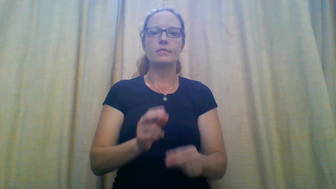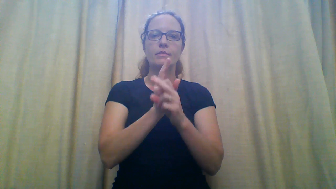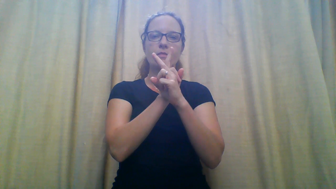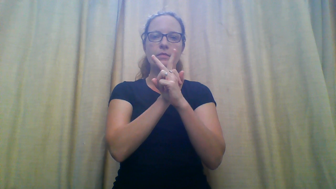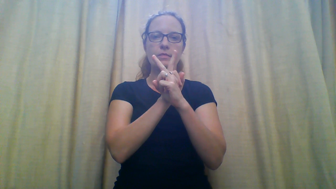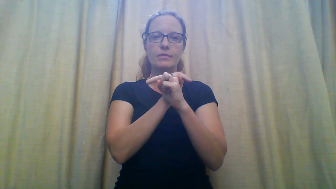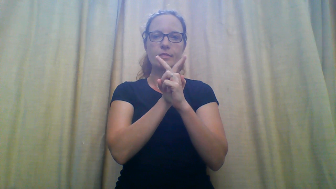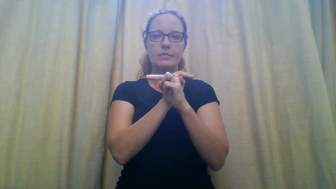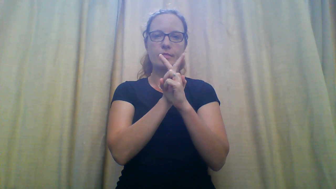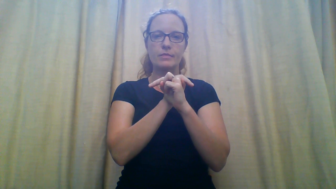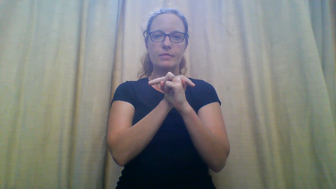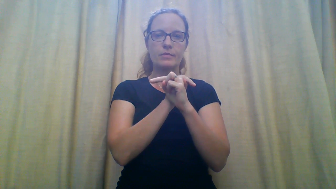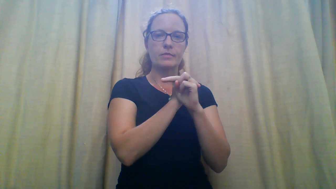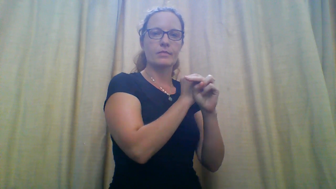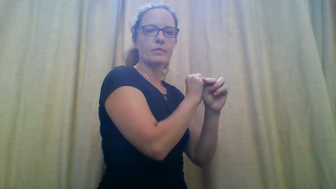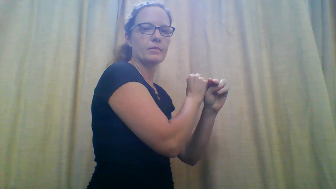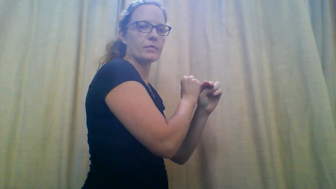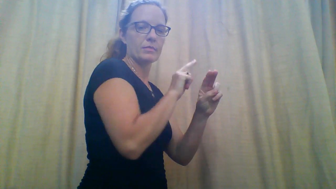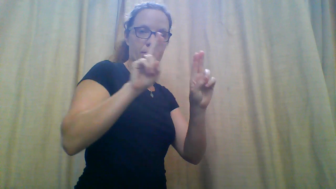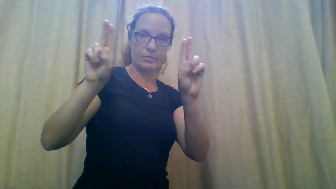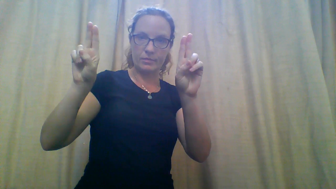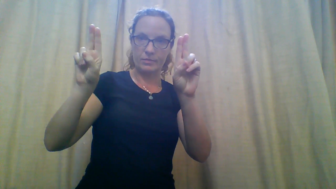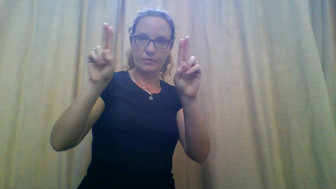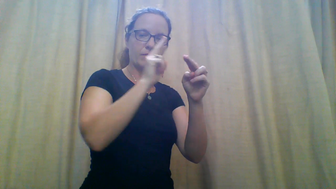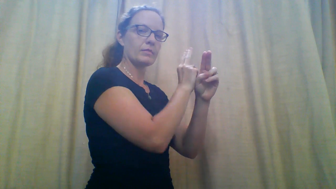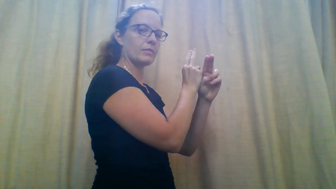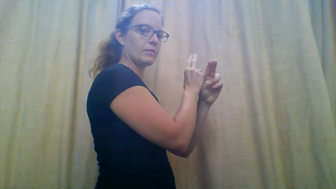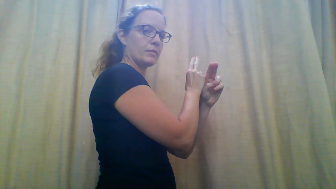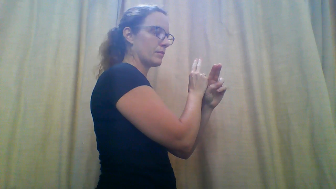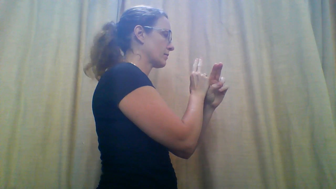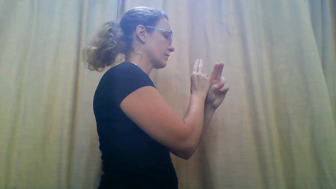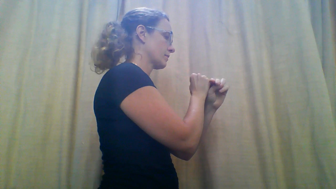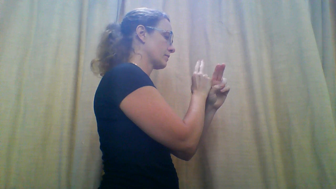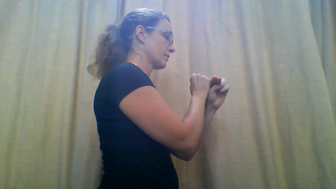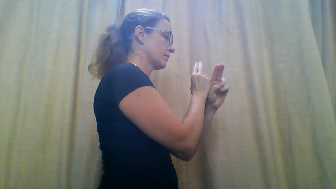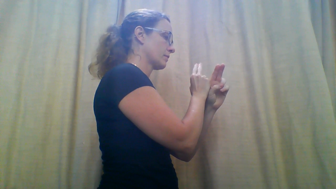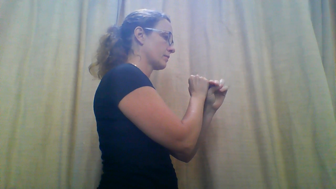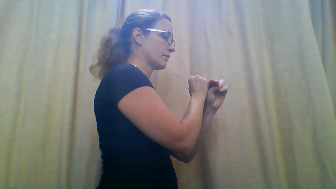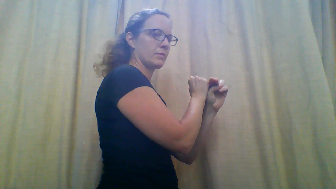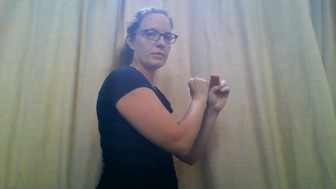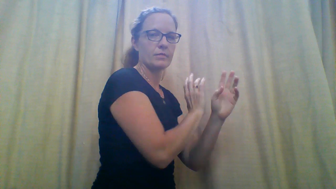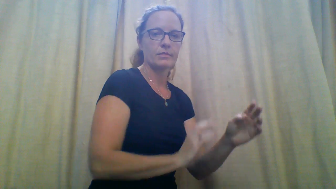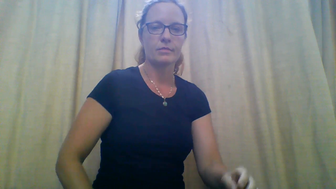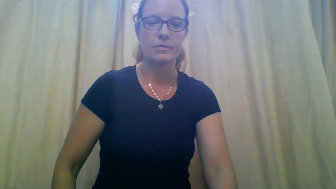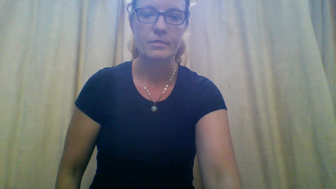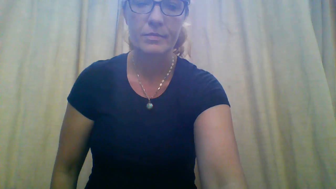Rabbit